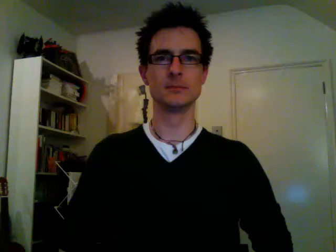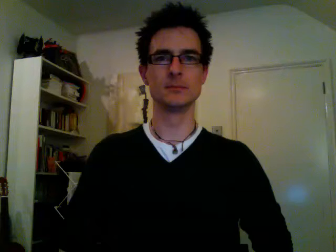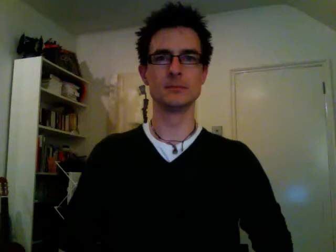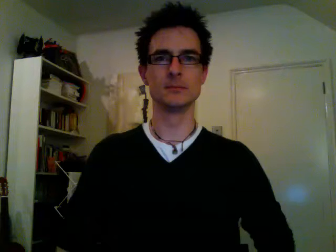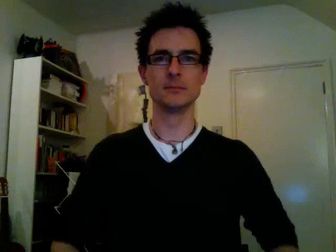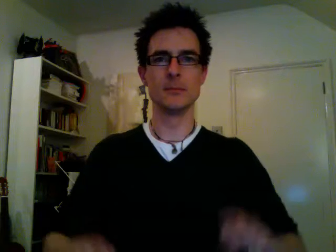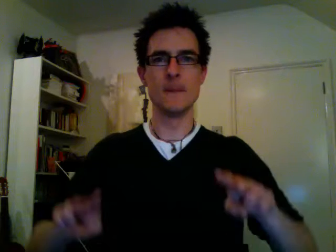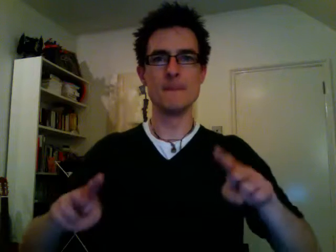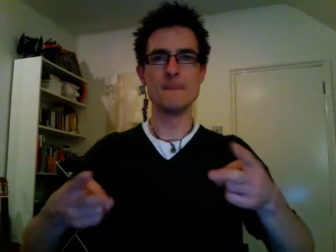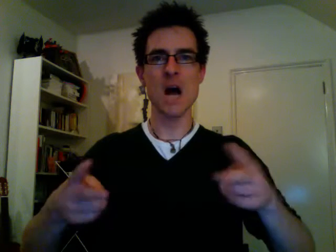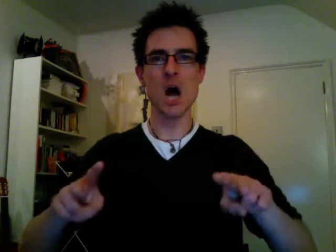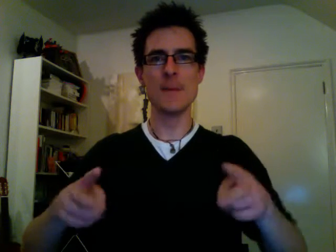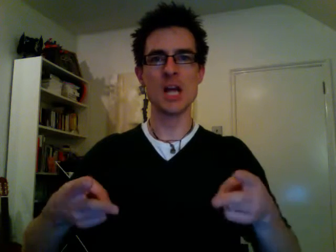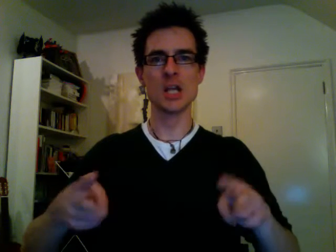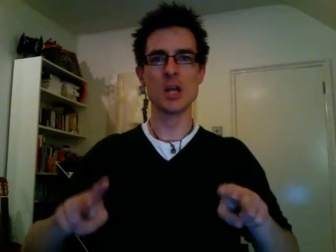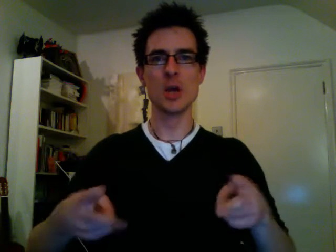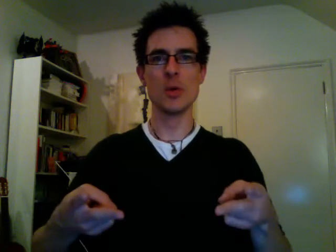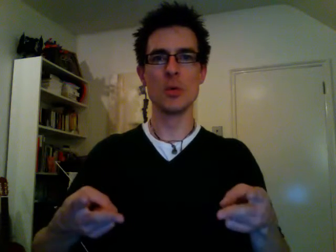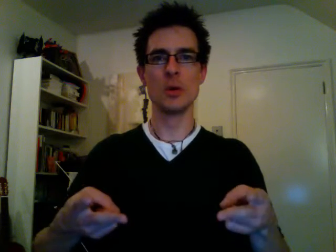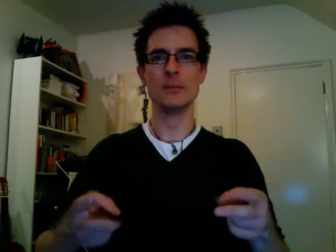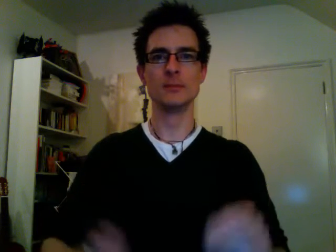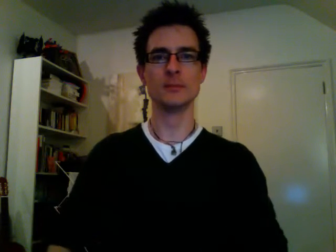barbecue